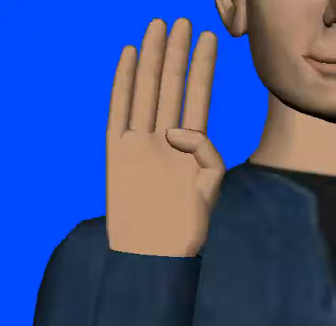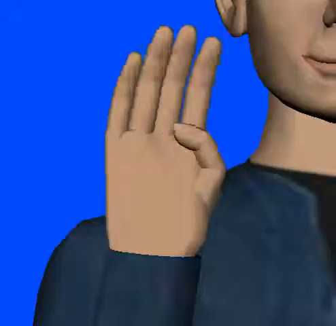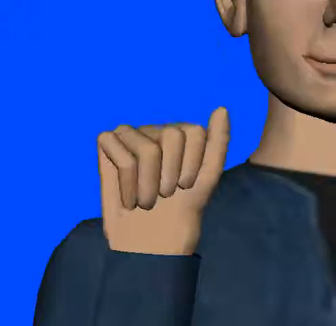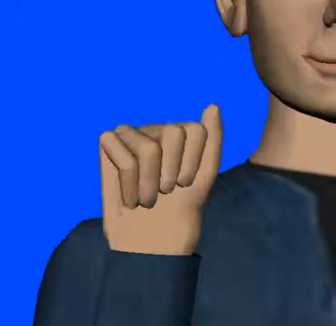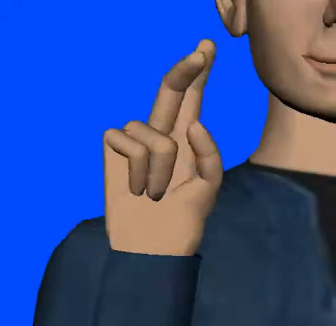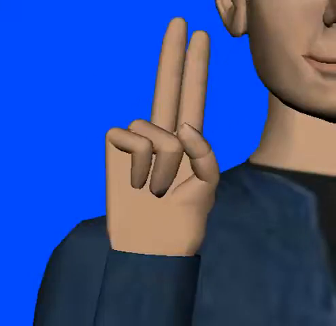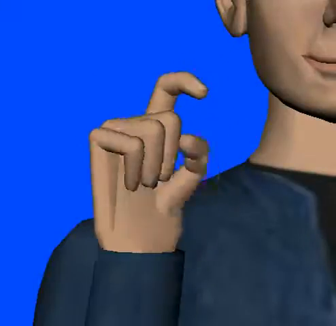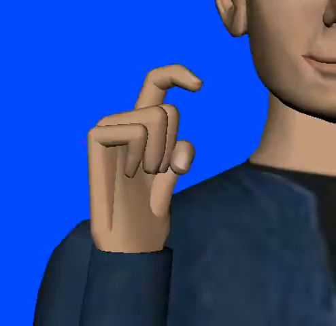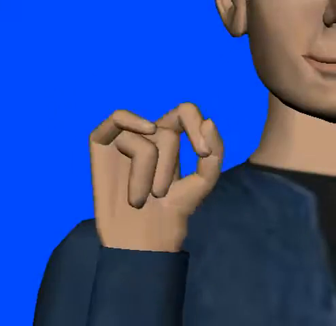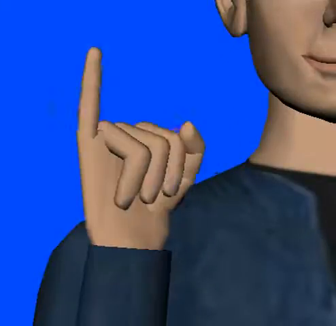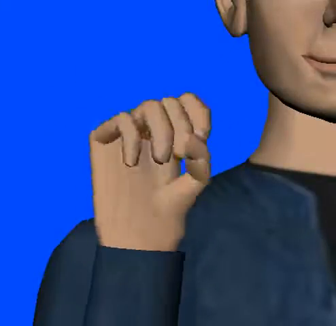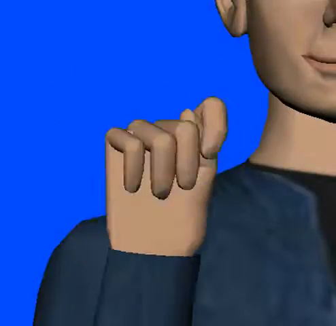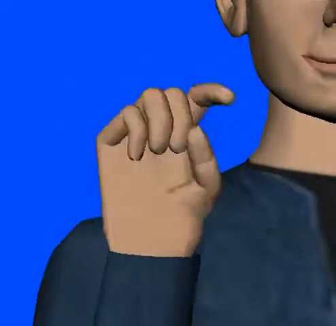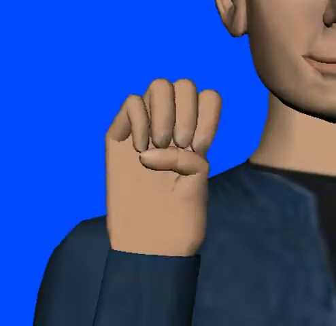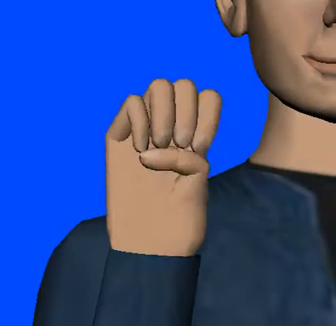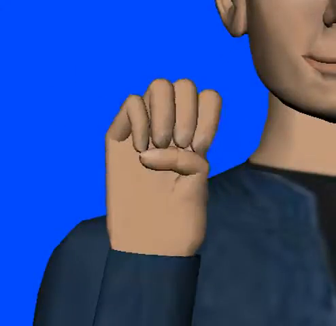bauxite